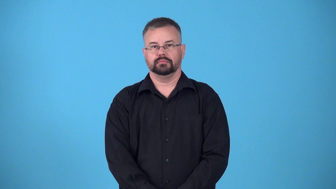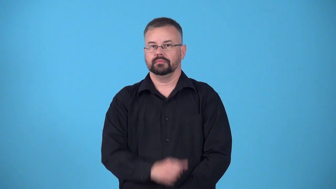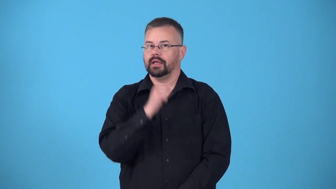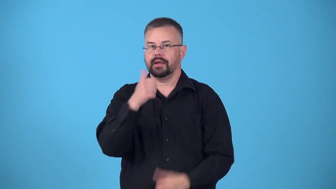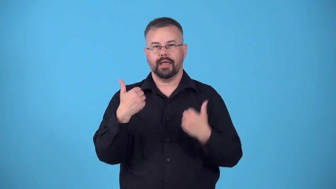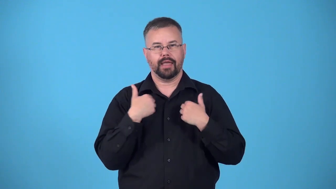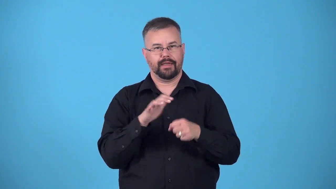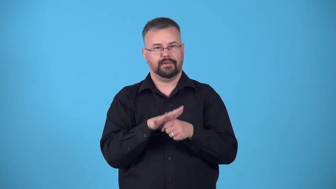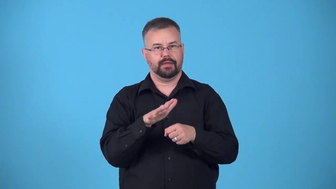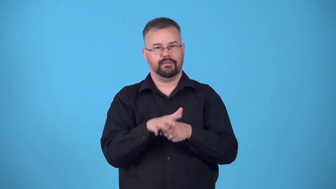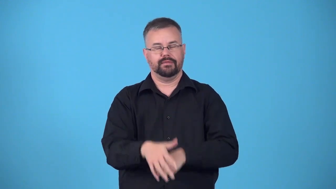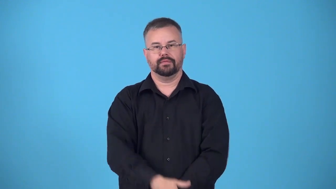run low on